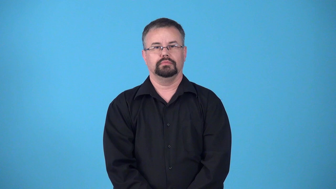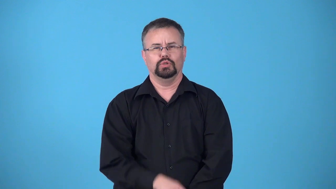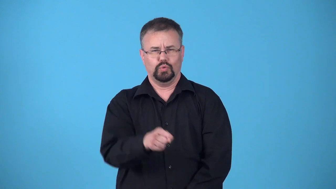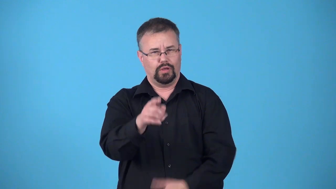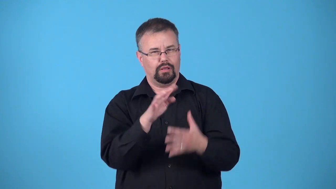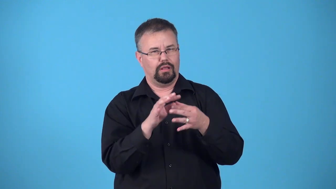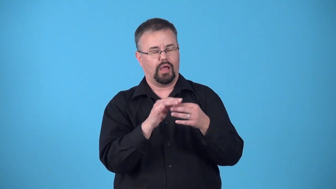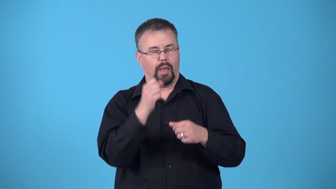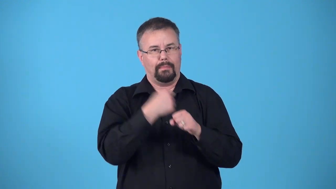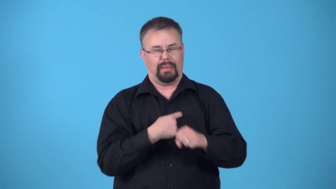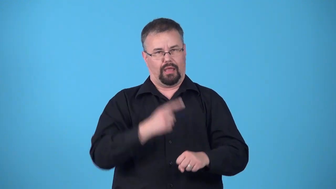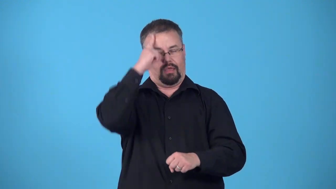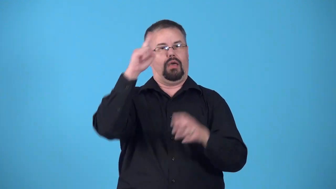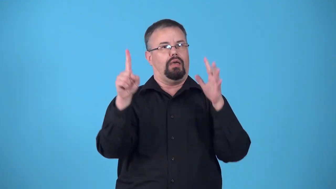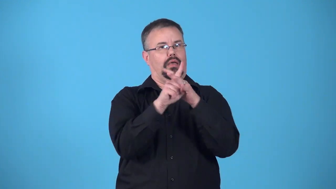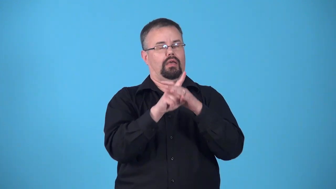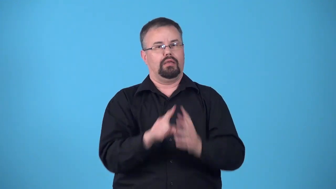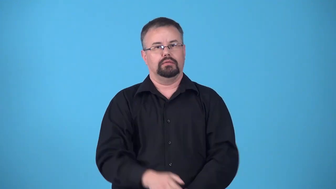put you in mind of